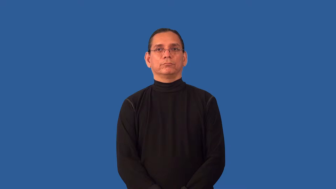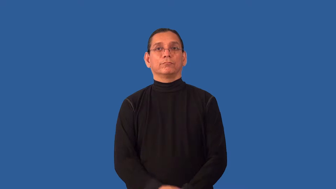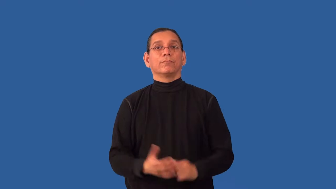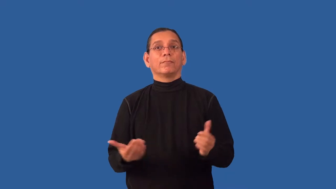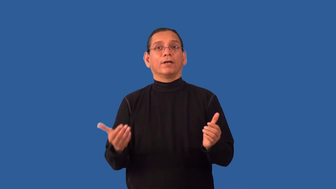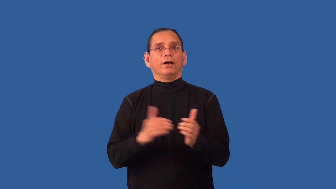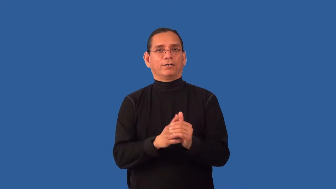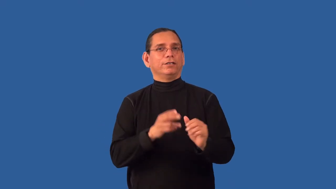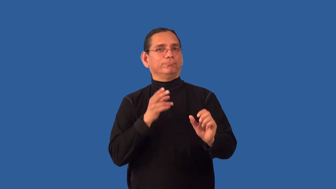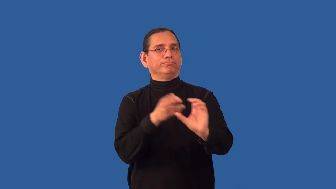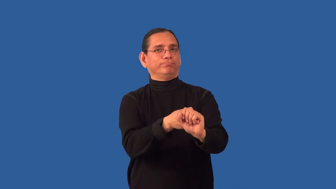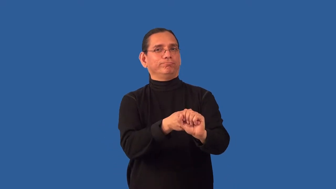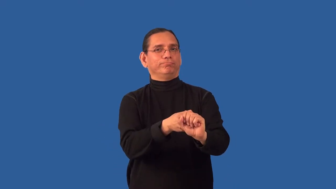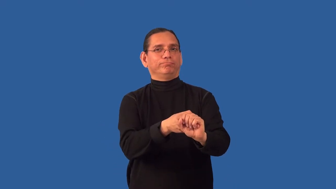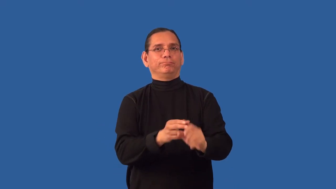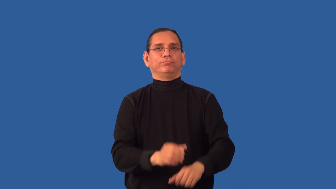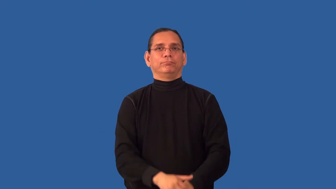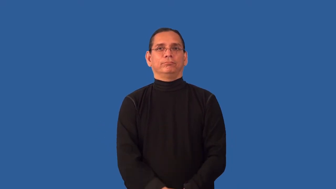rejoin